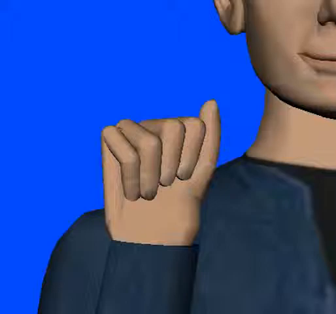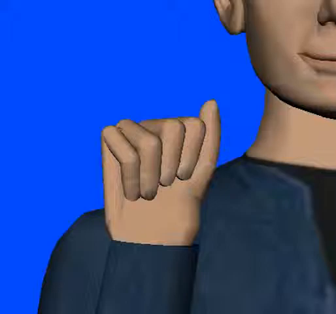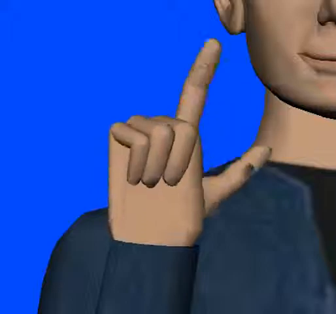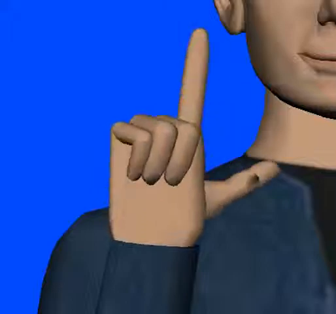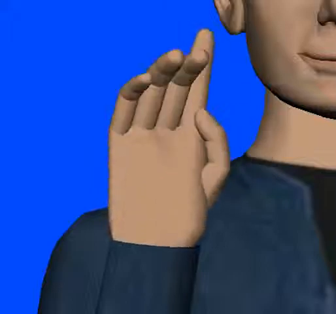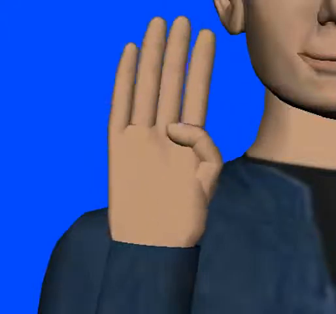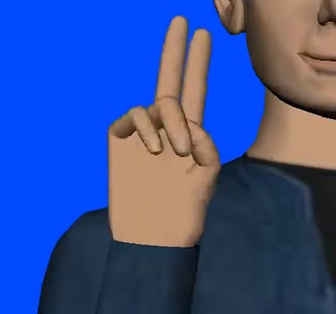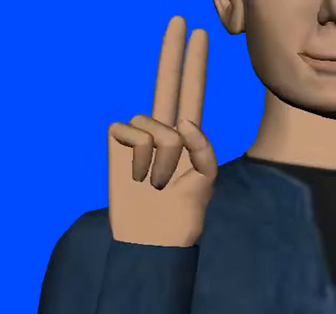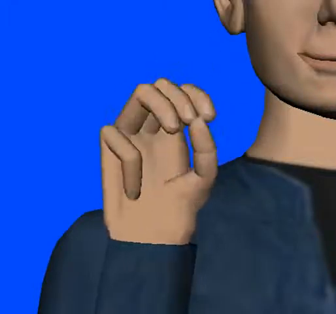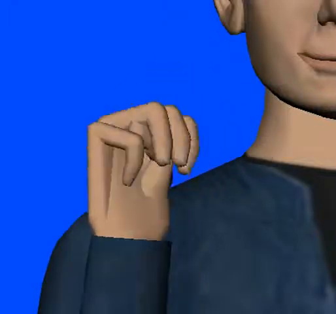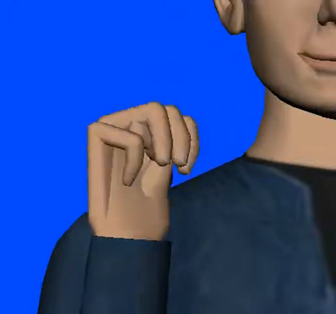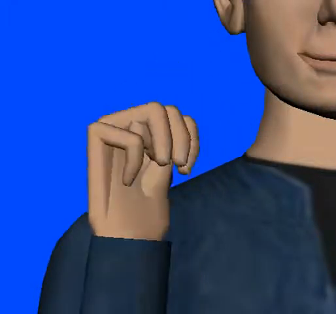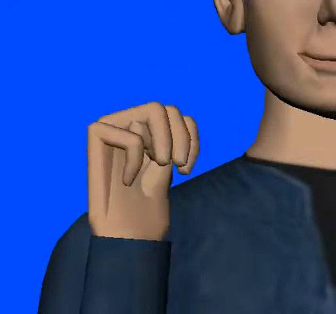album